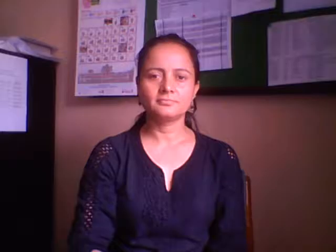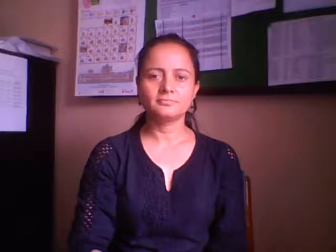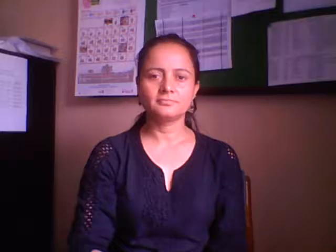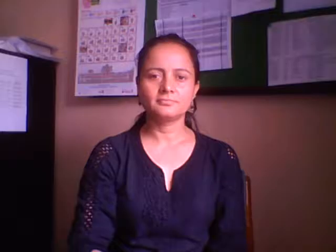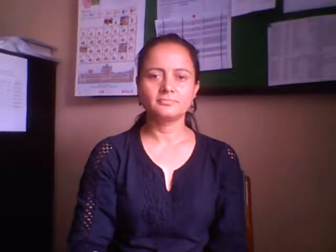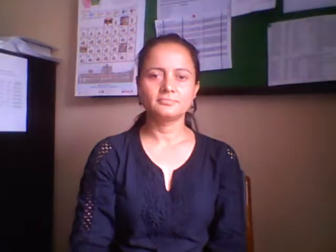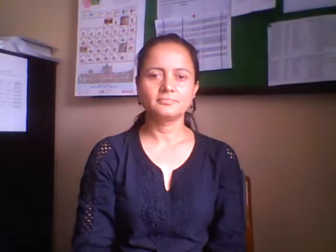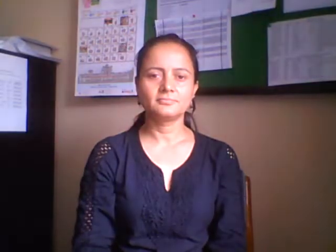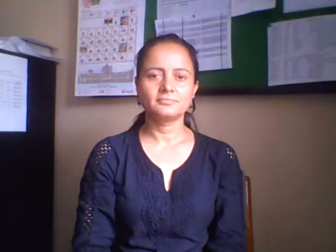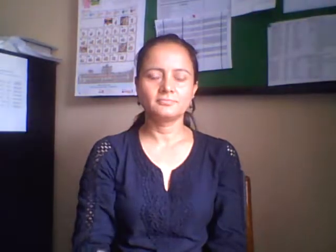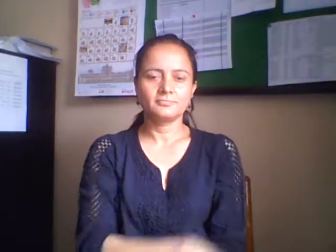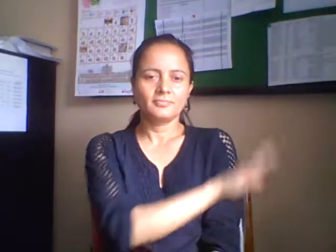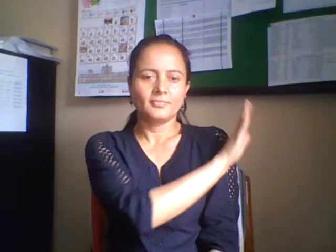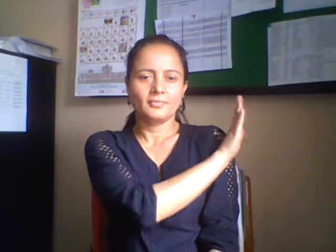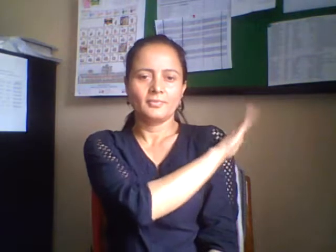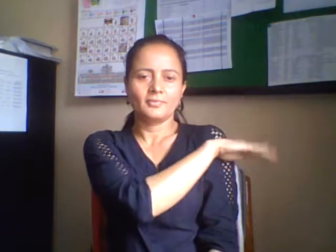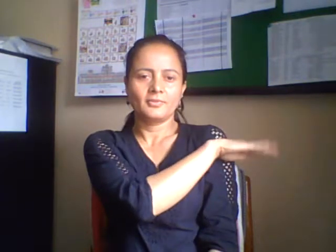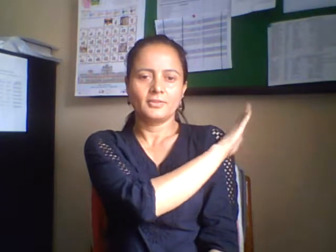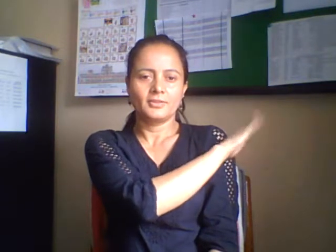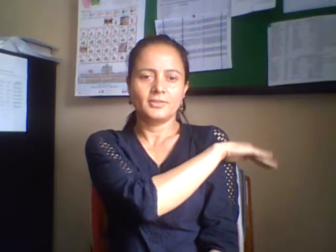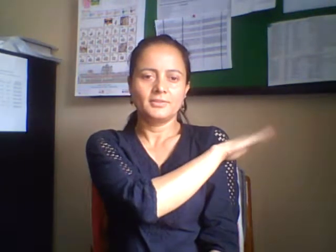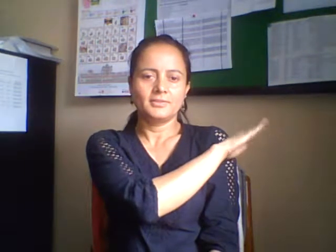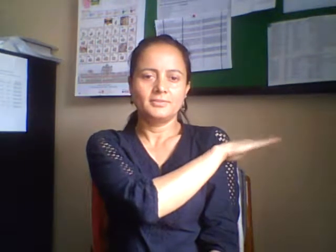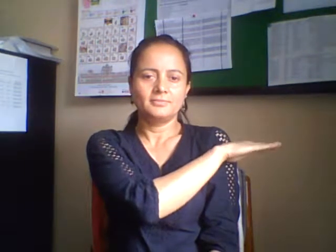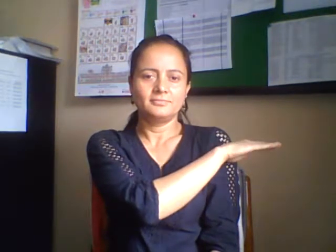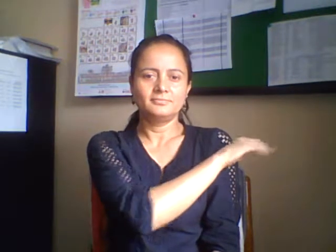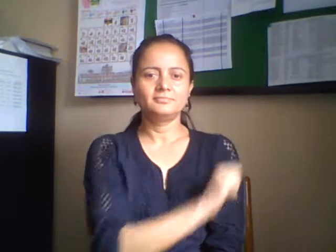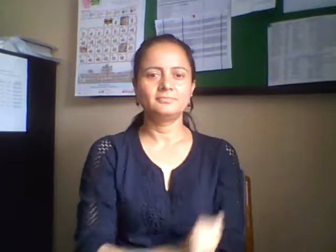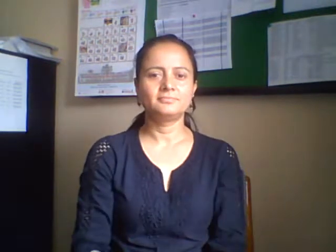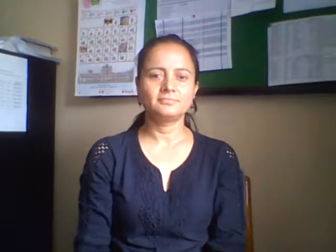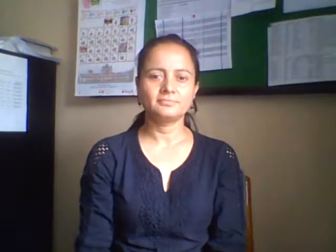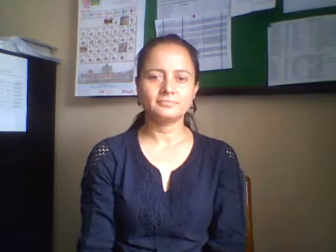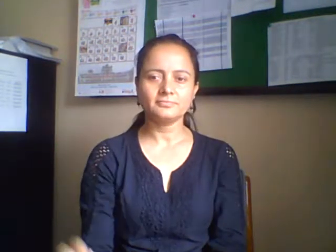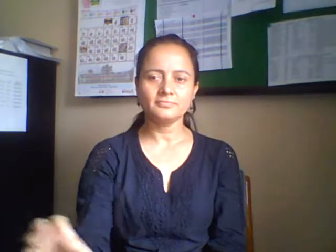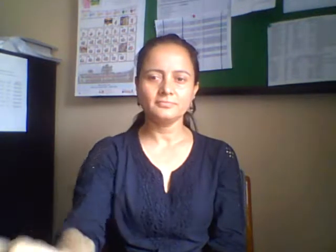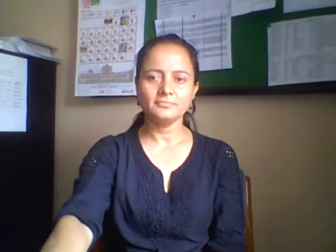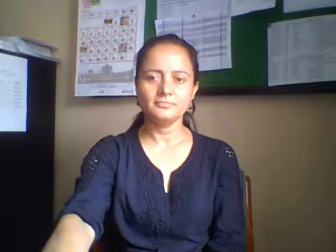wing